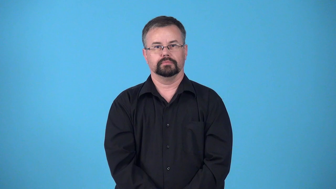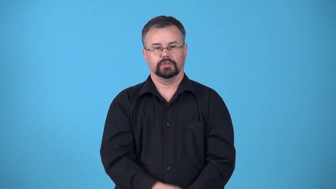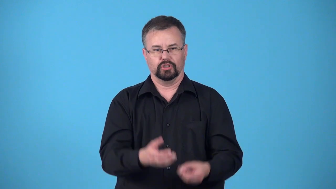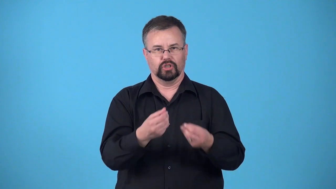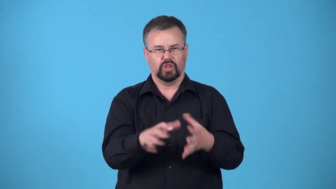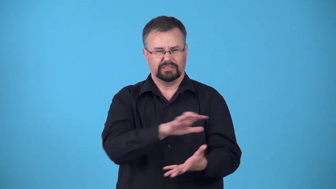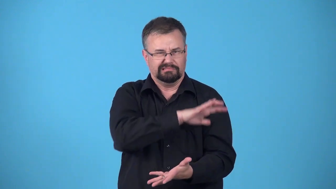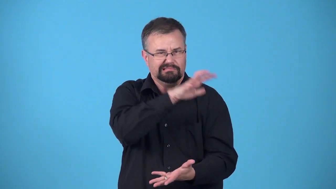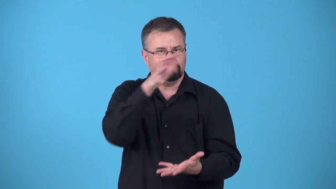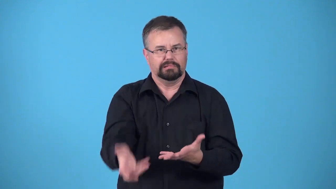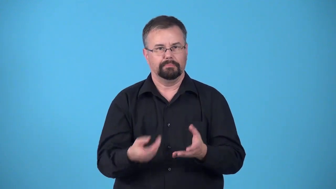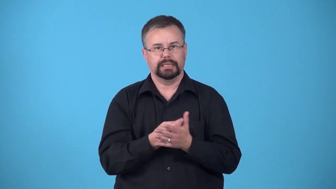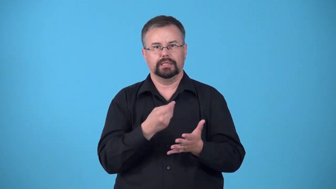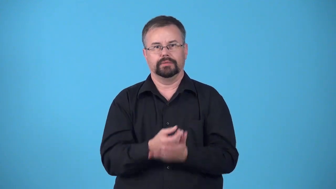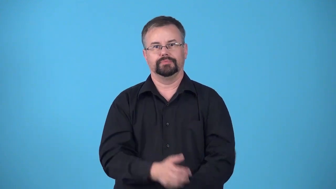take a bath